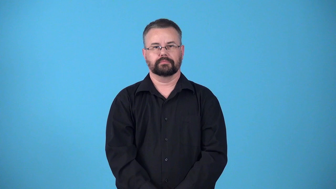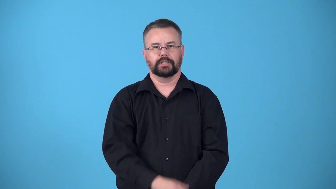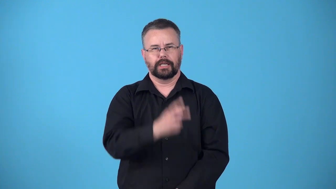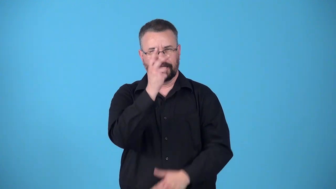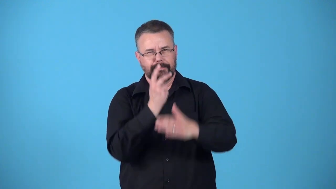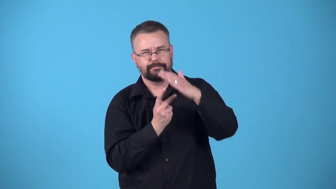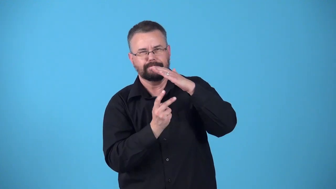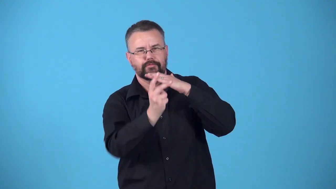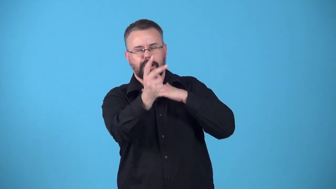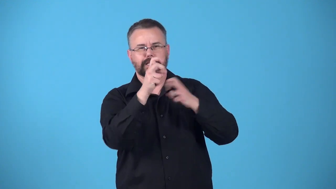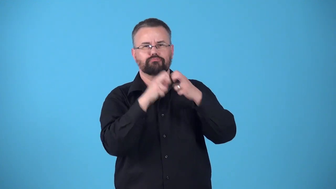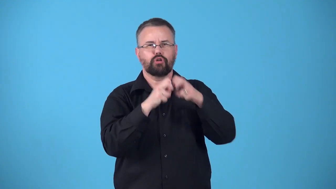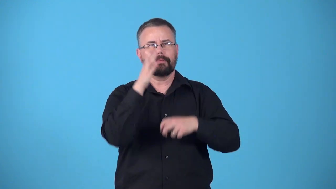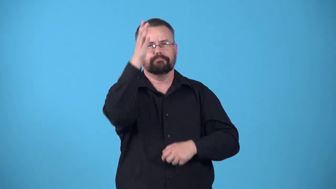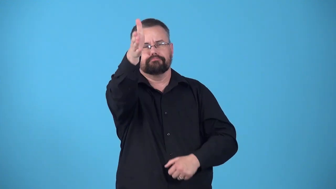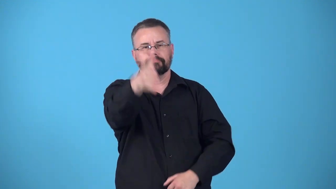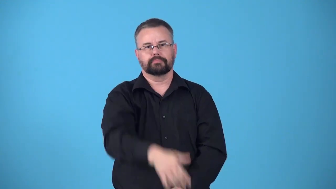cloud on the horizon